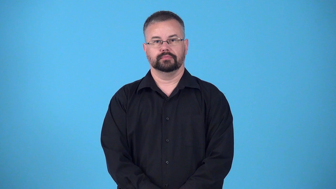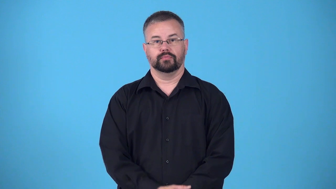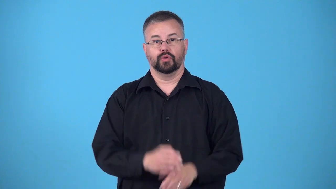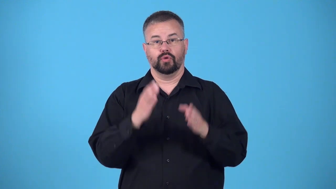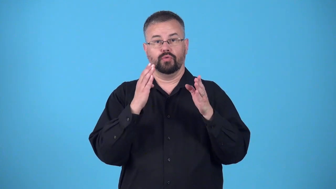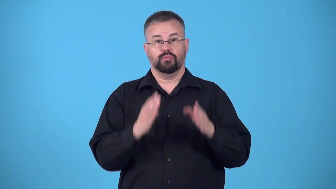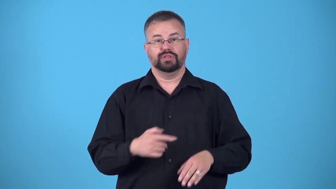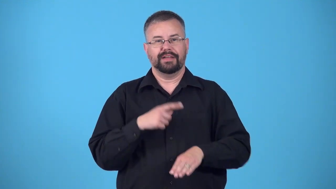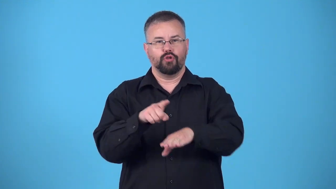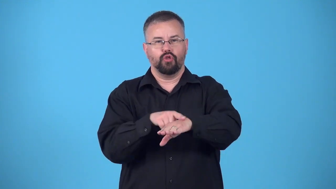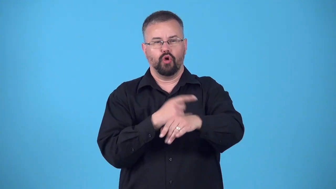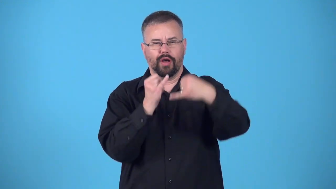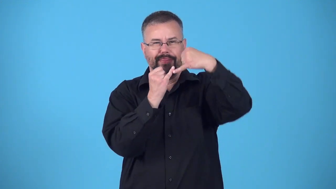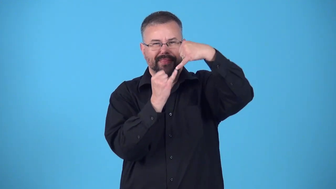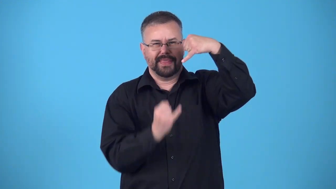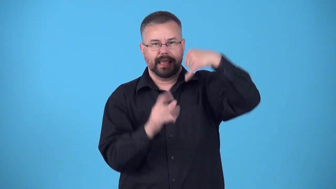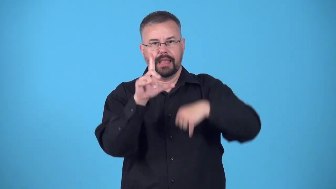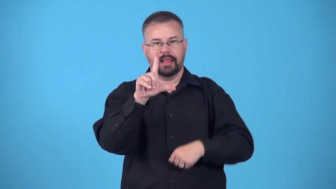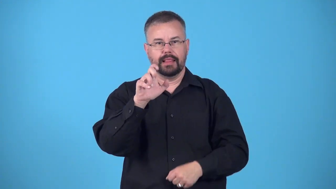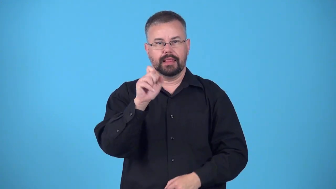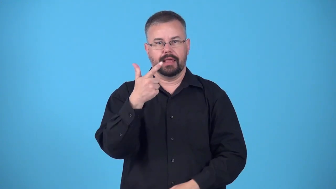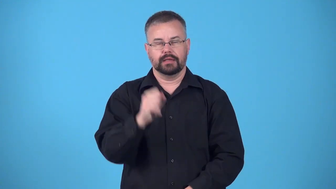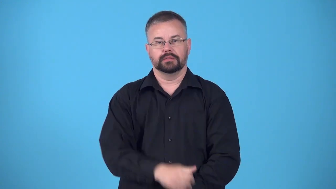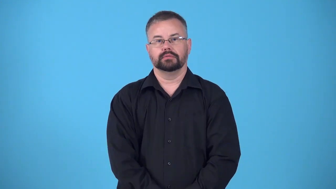spindlelegs, spindleshanks